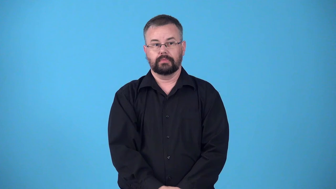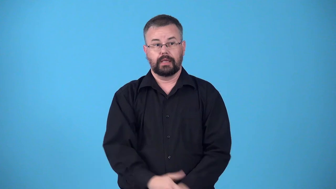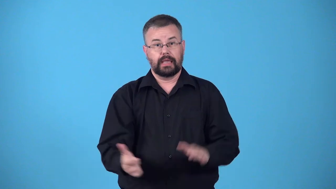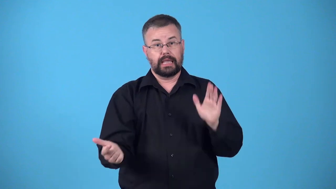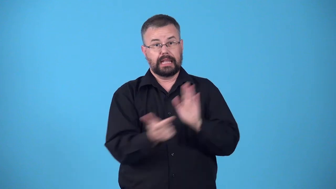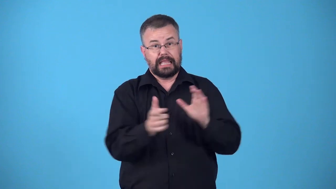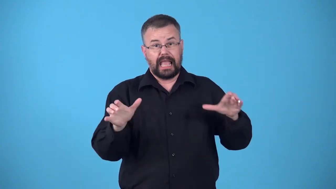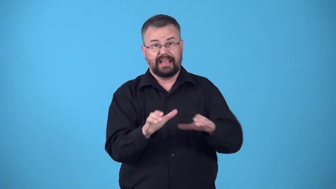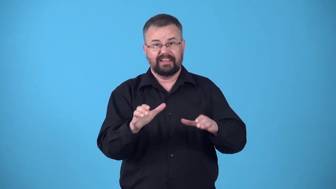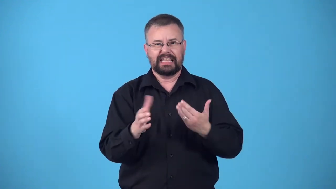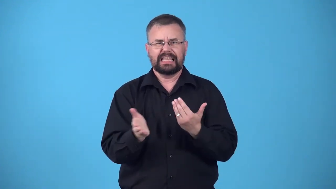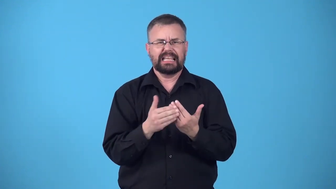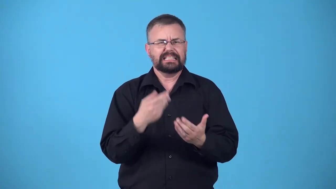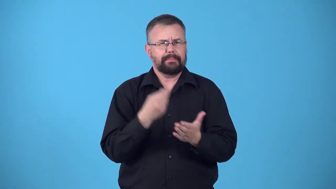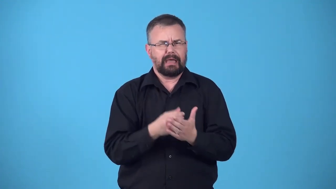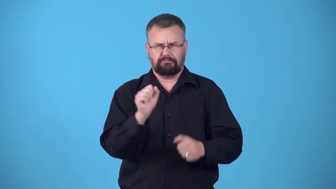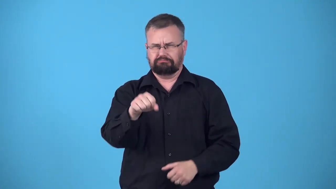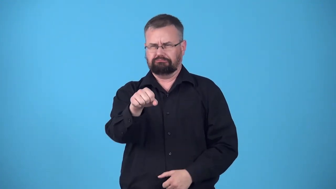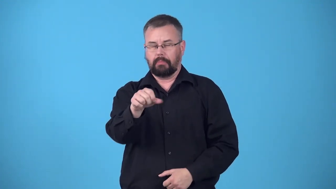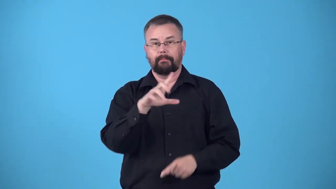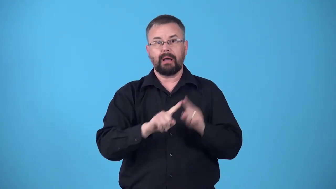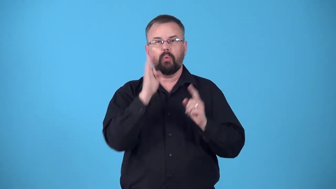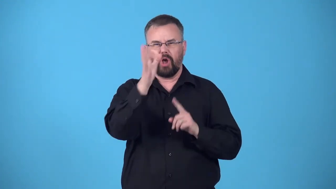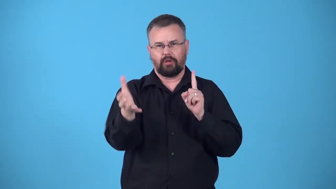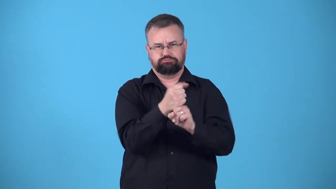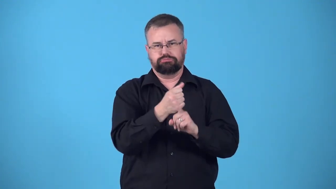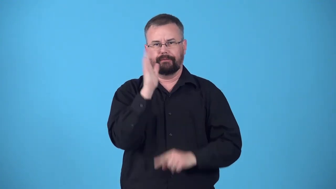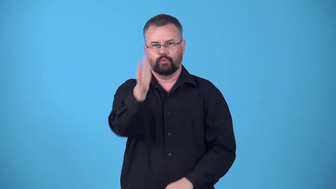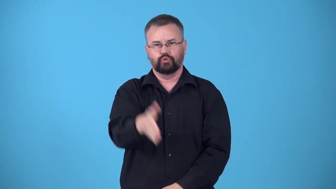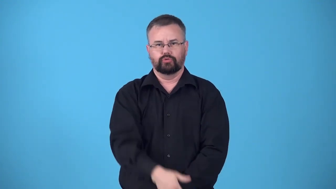crime doesn't pay